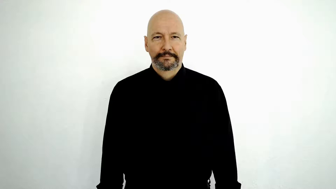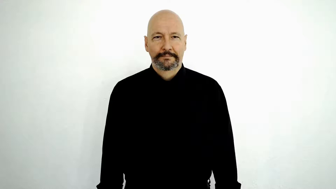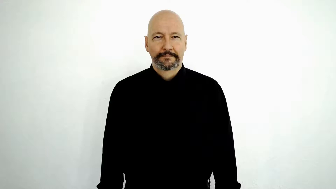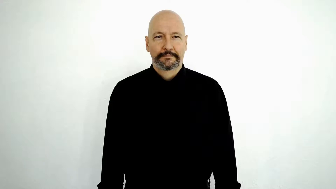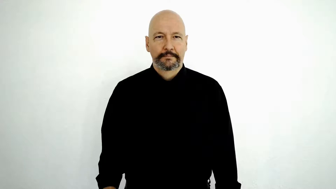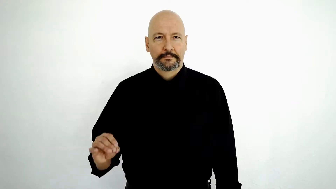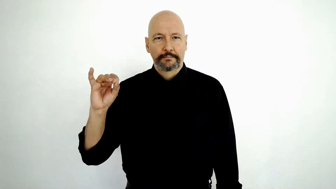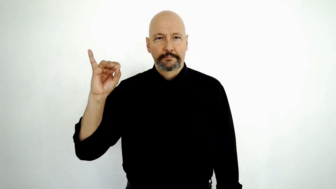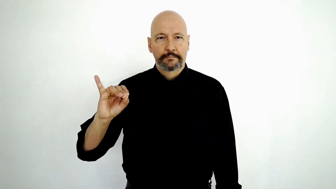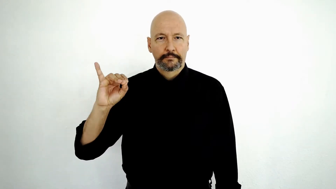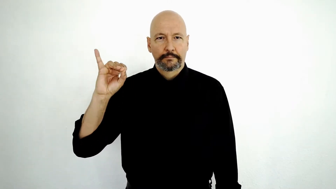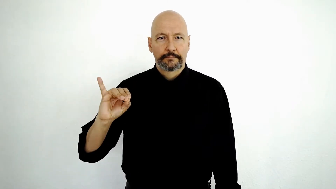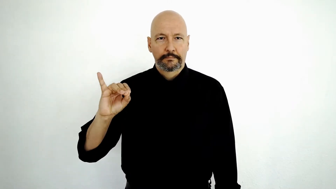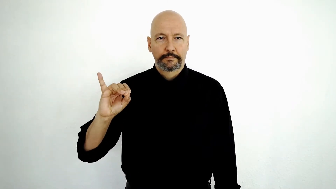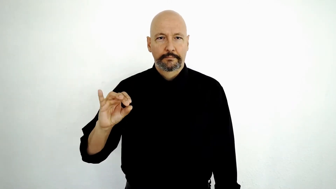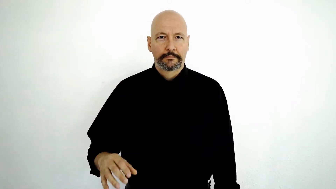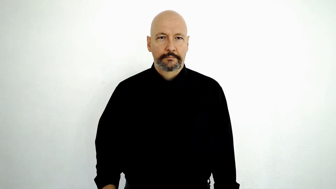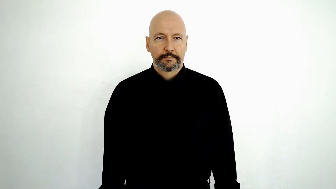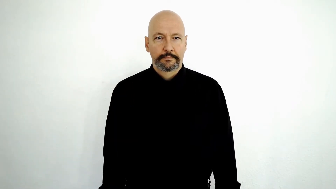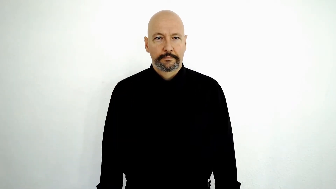OAKLAND